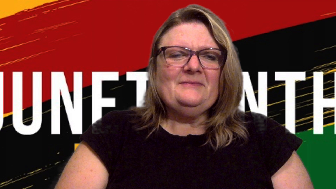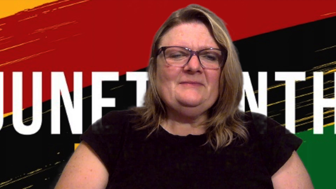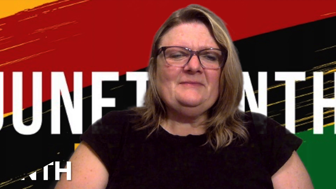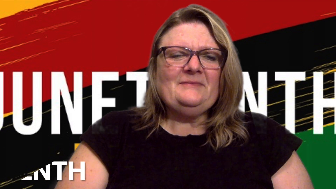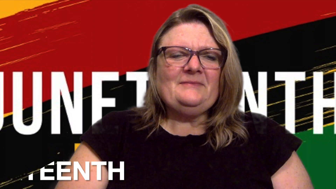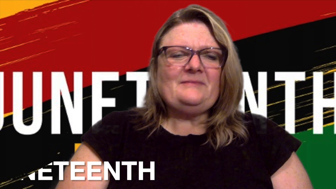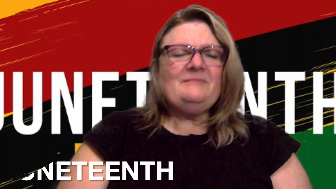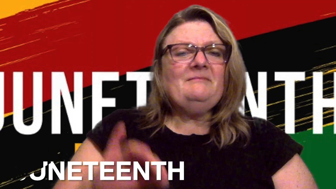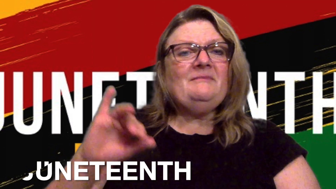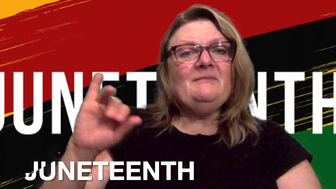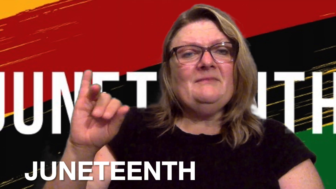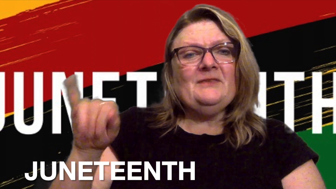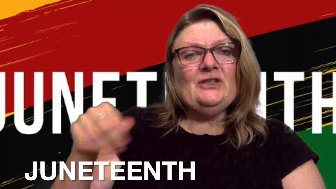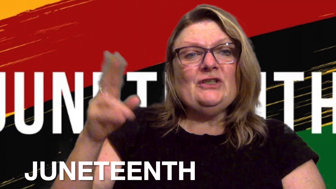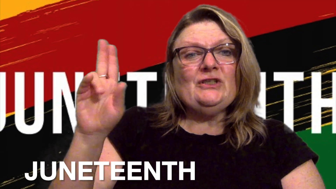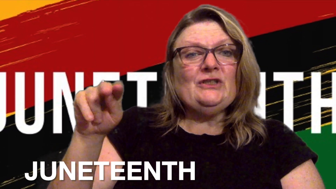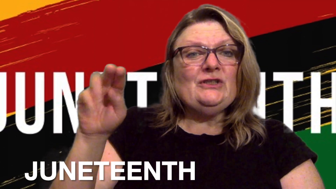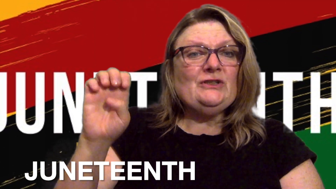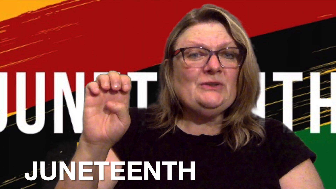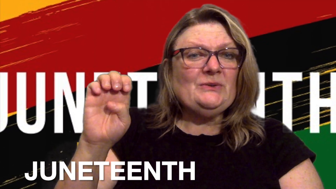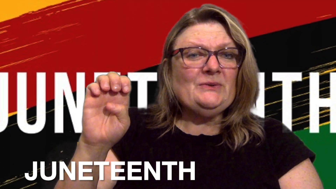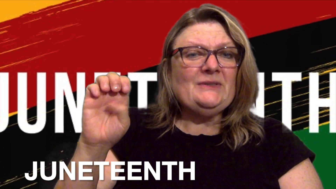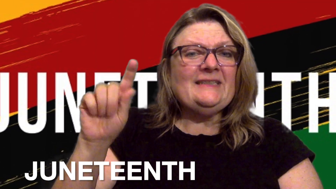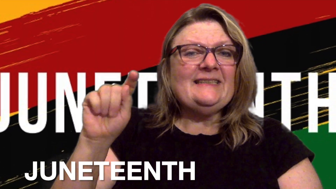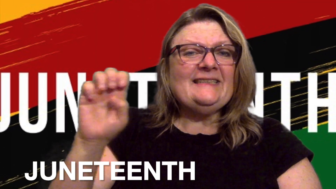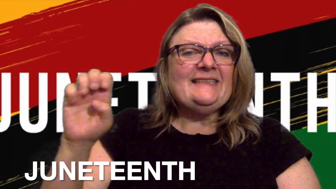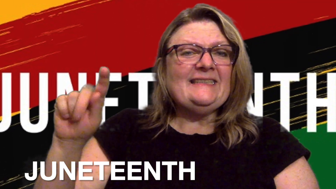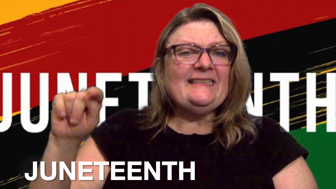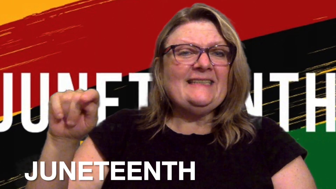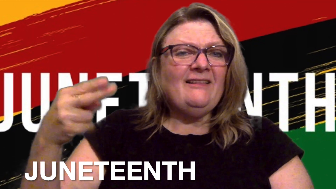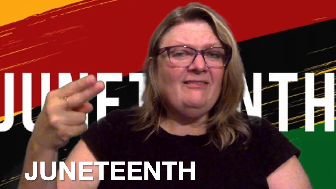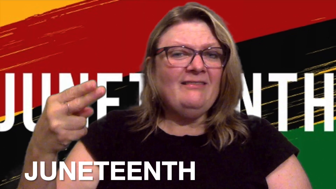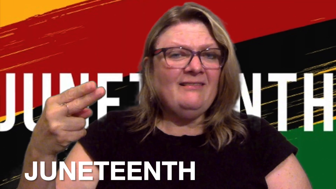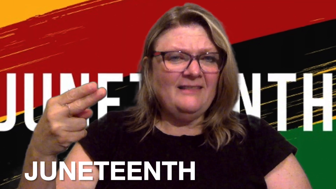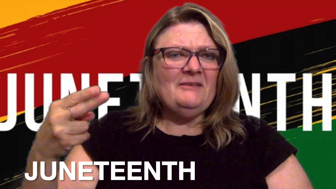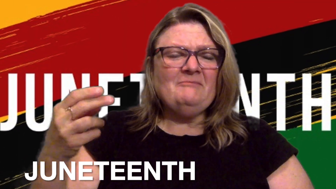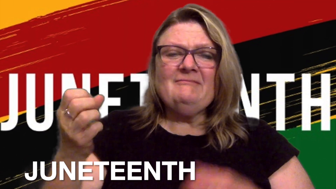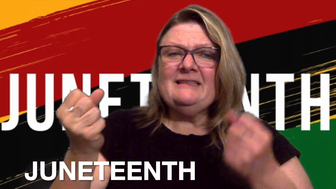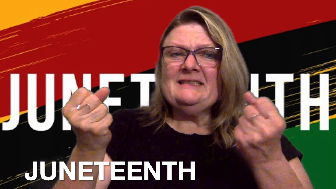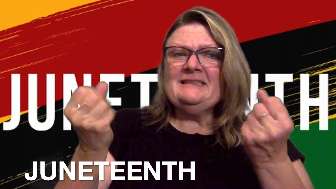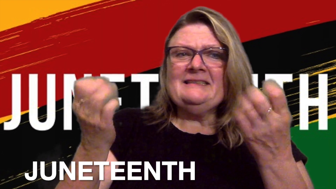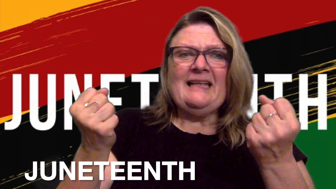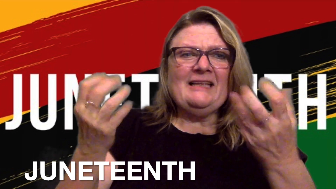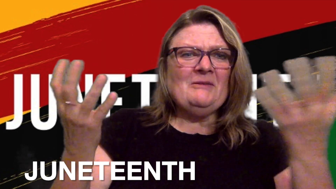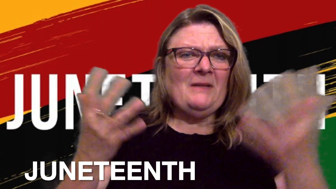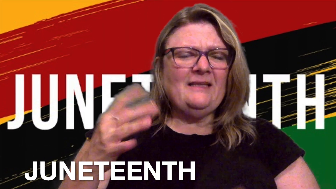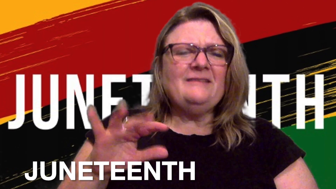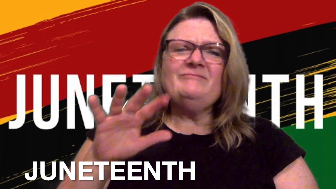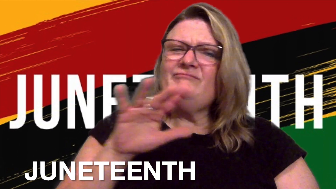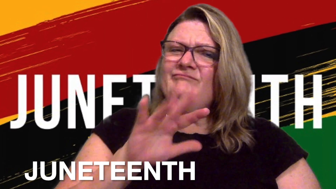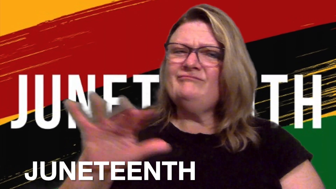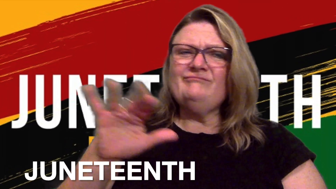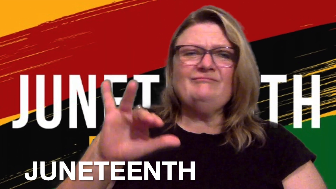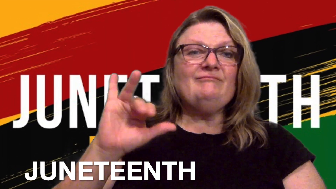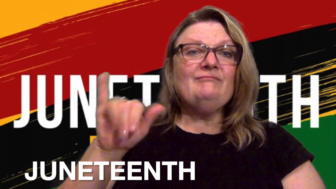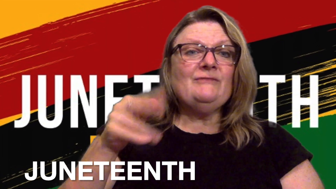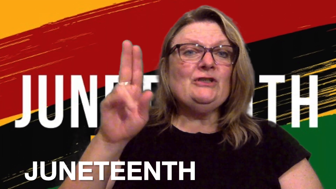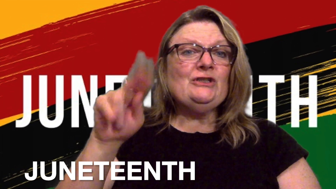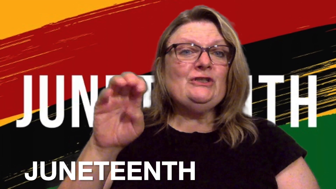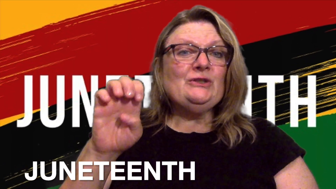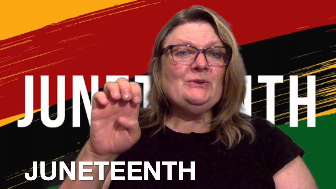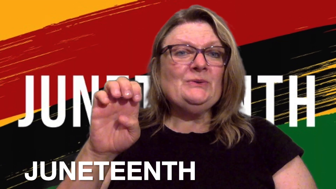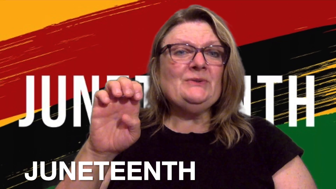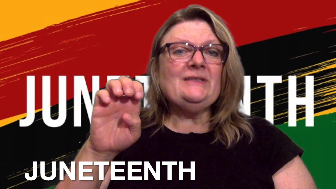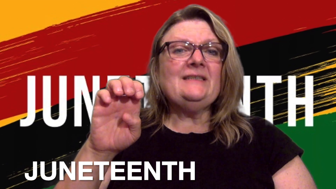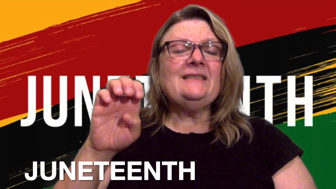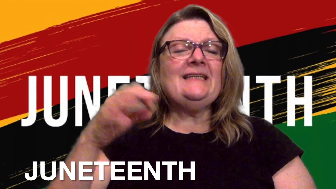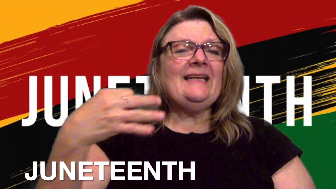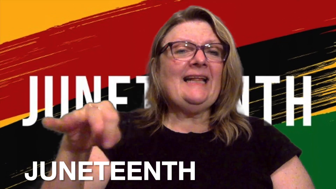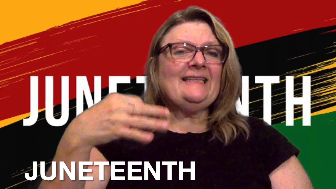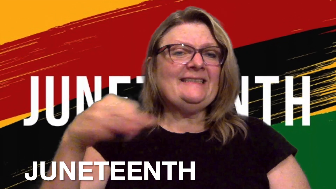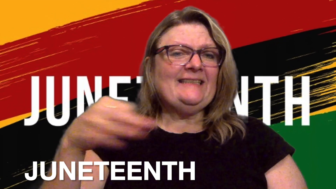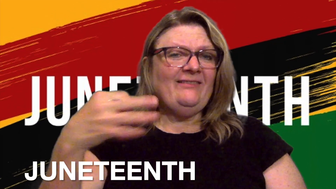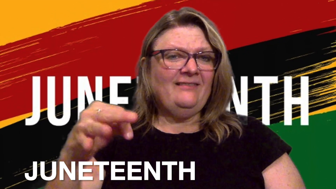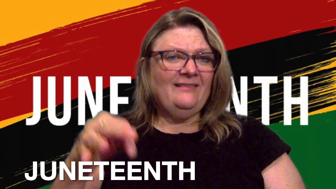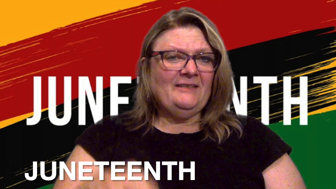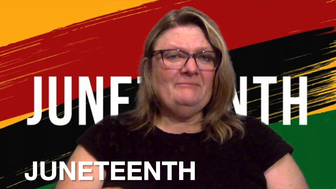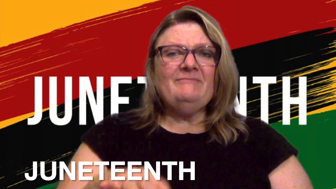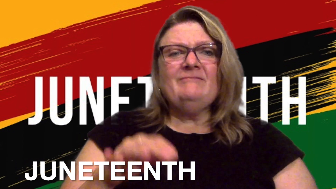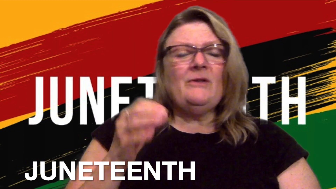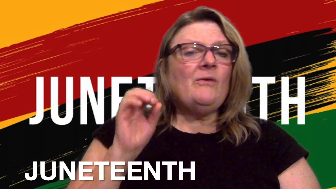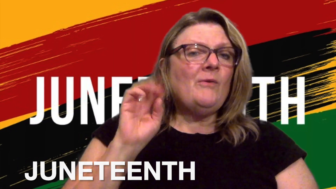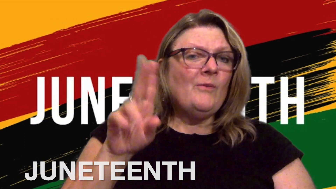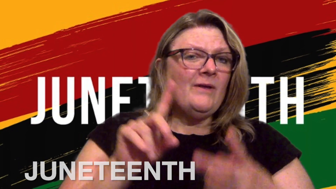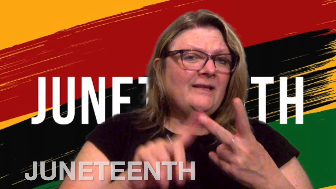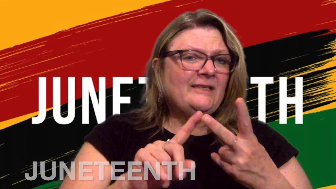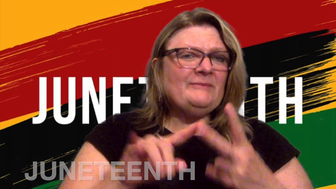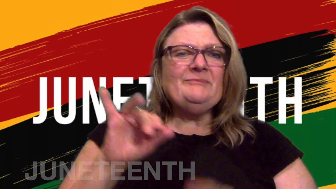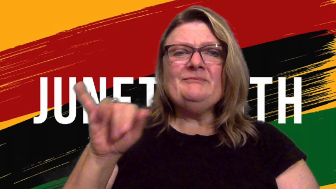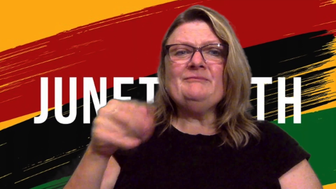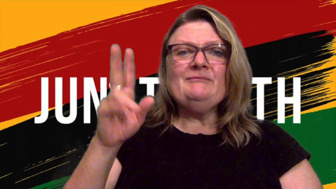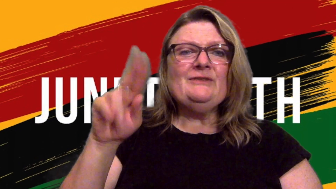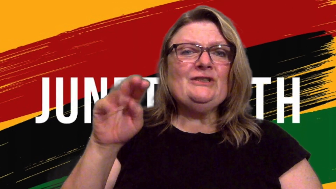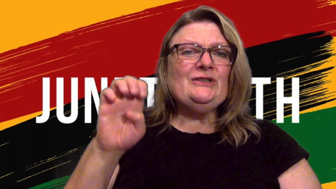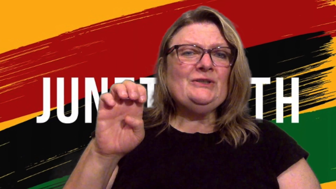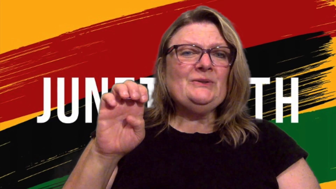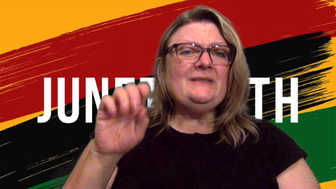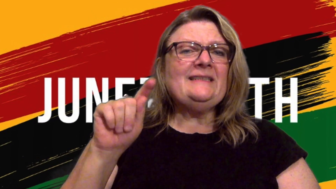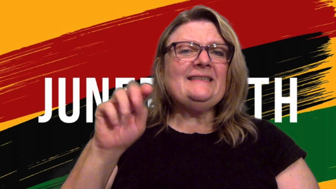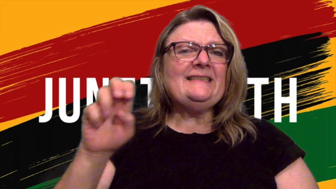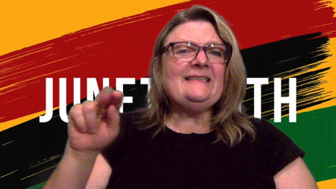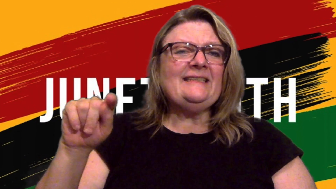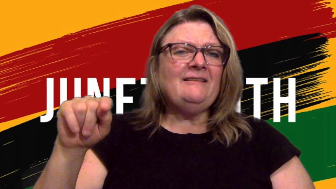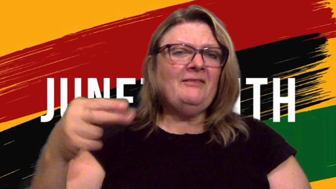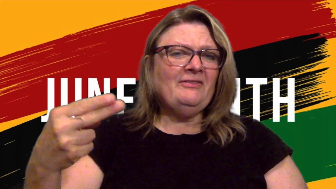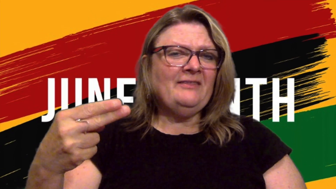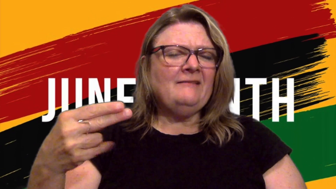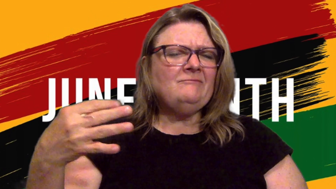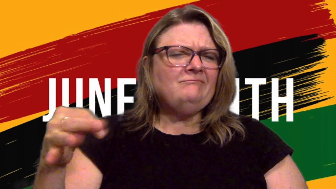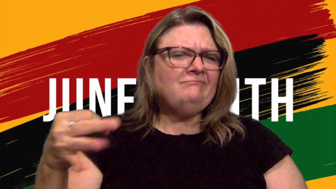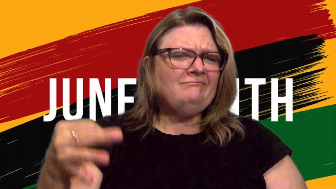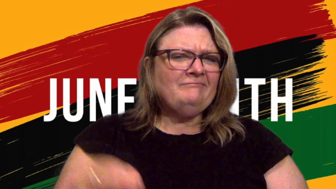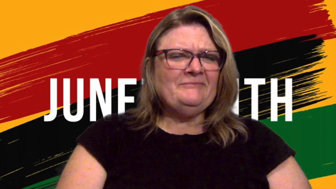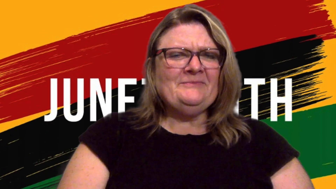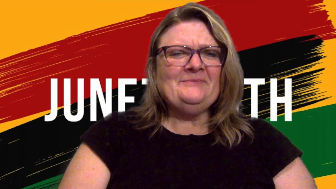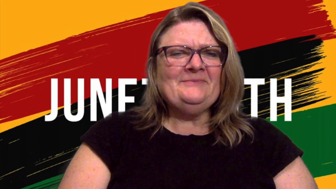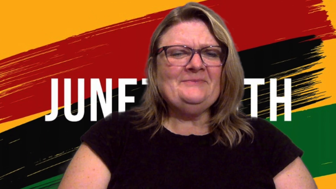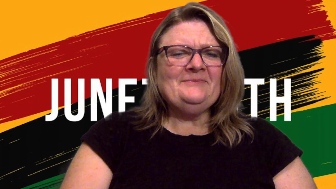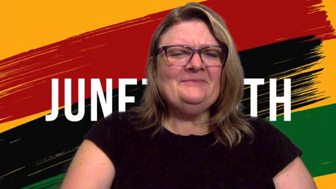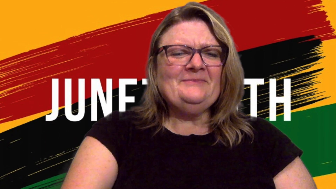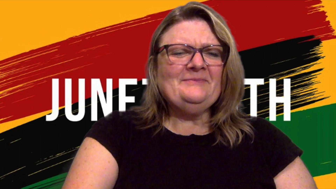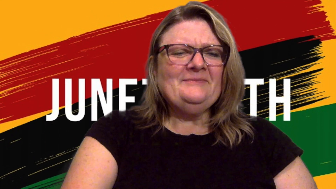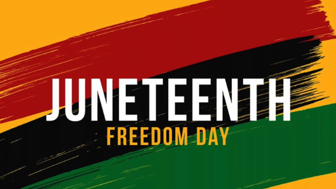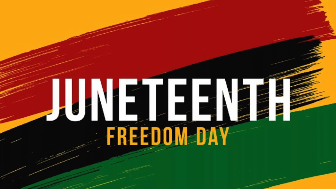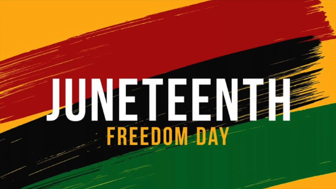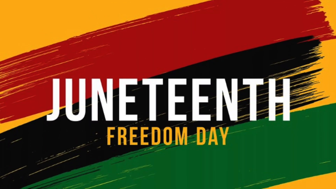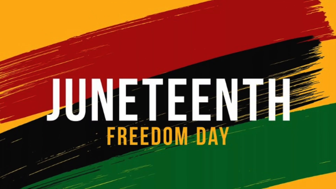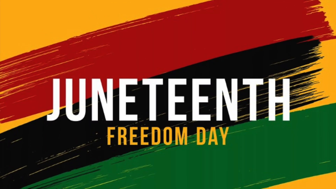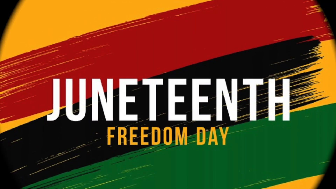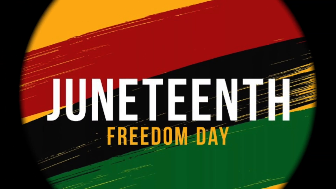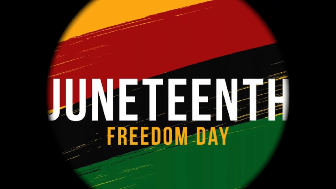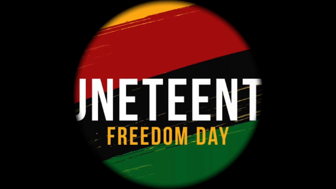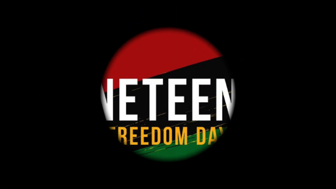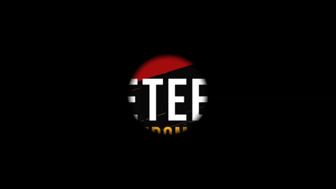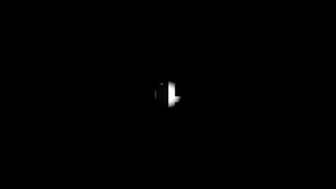JUNETEENTH